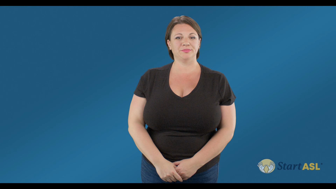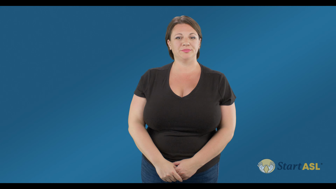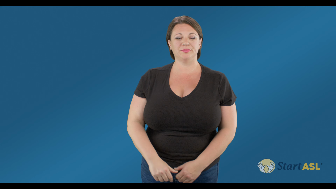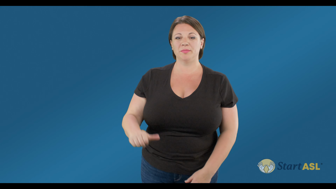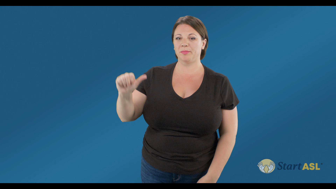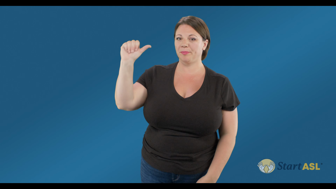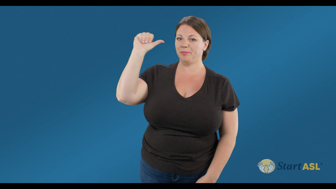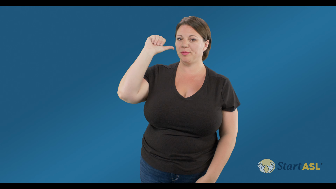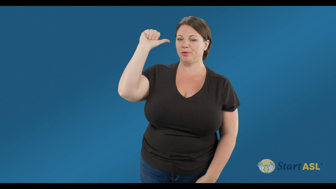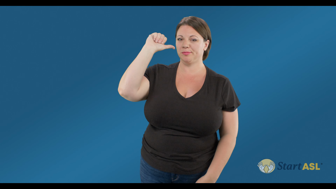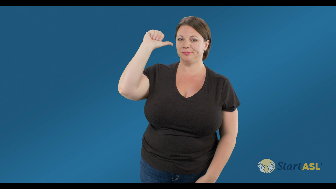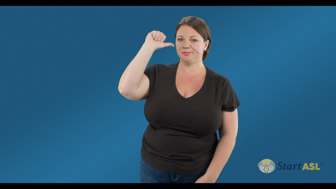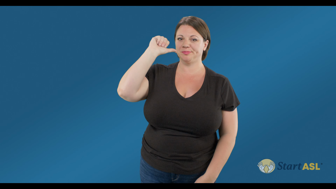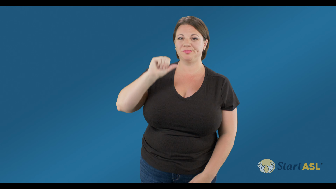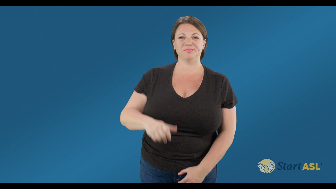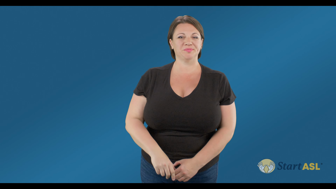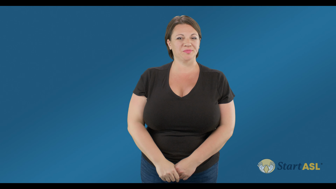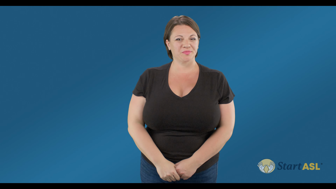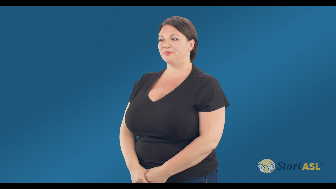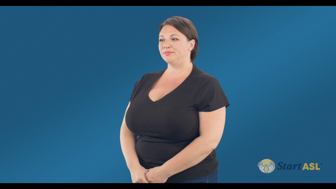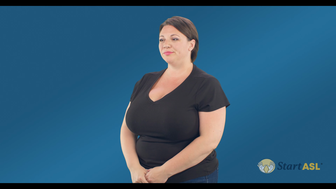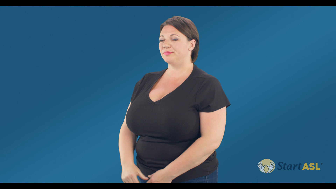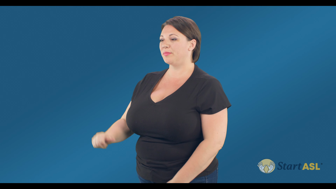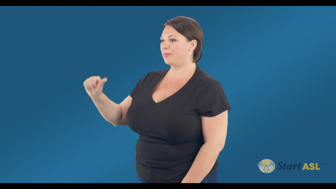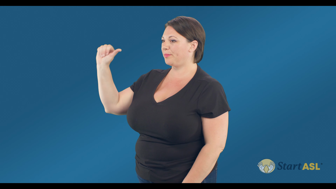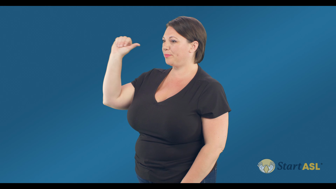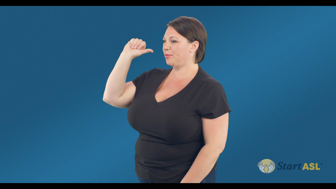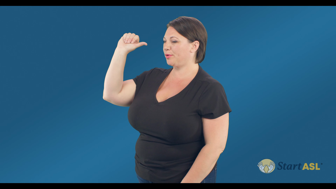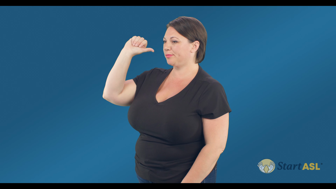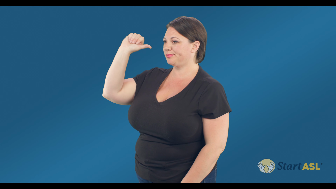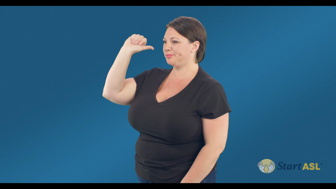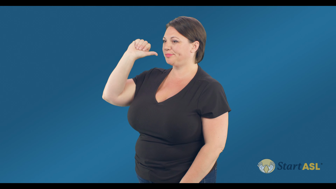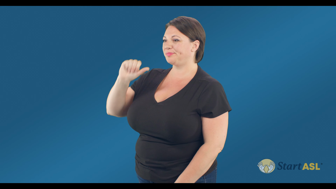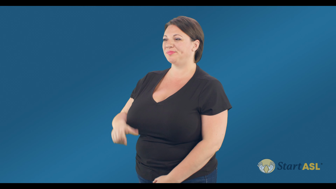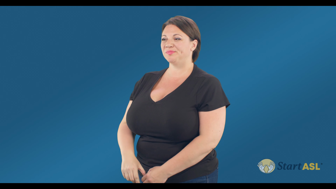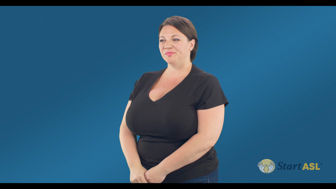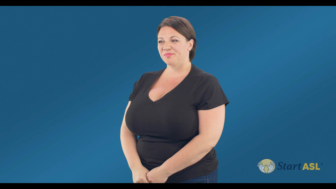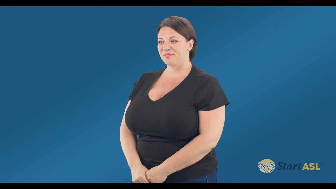bar